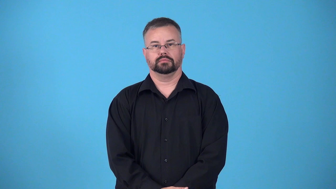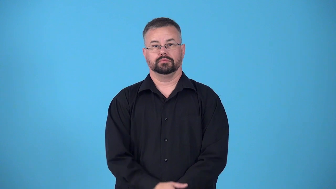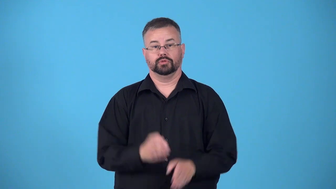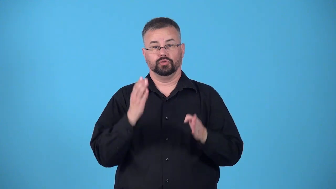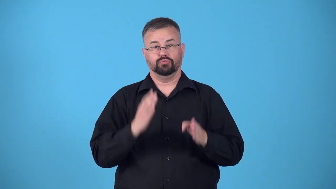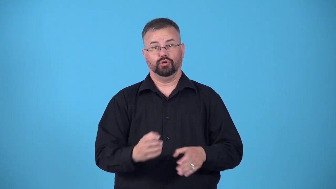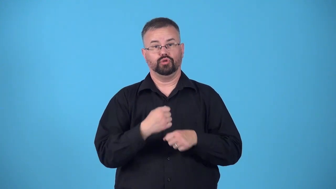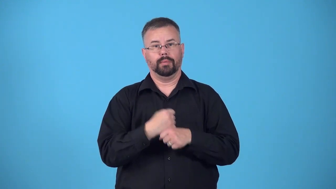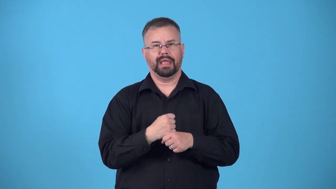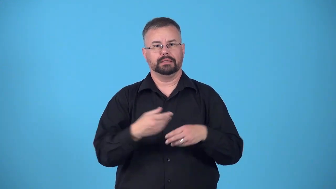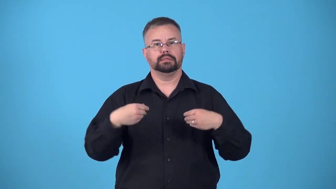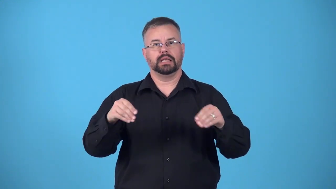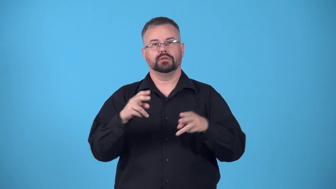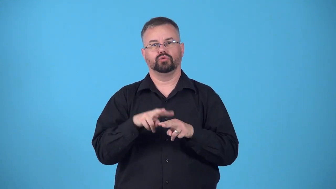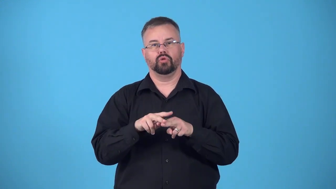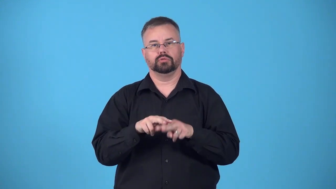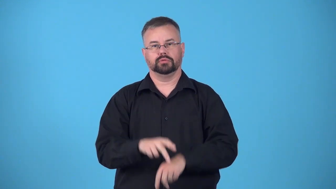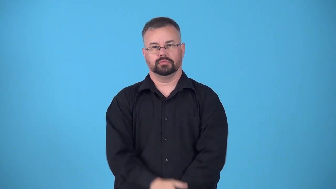salter